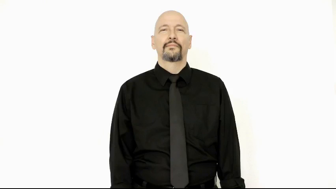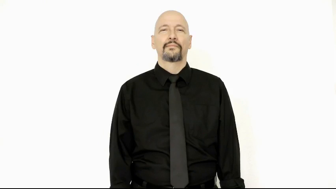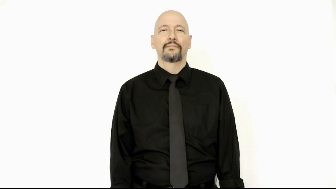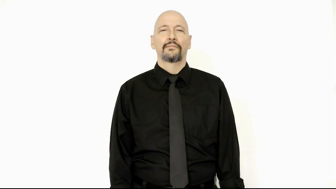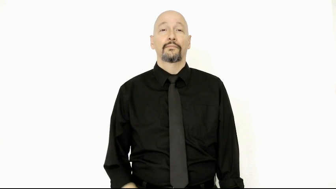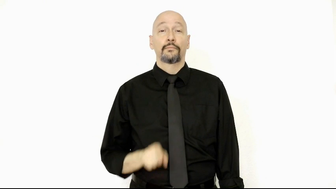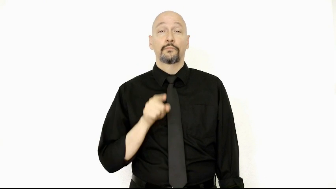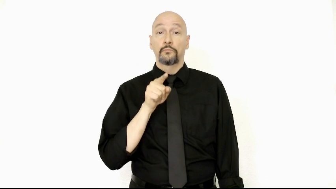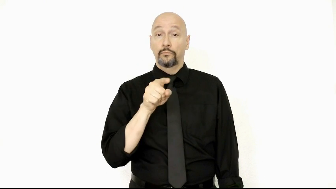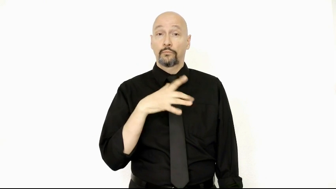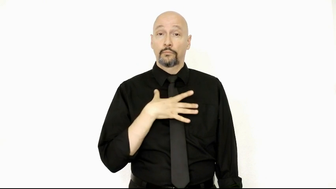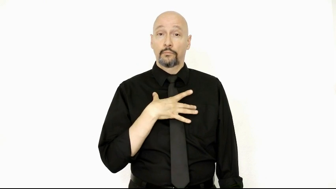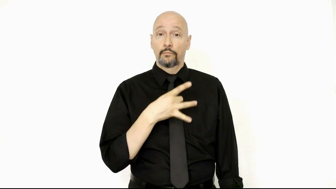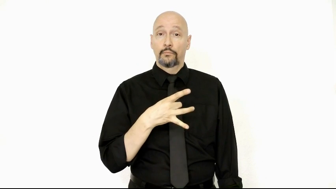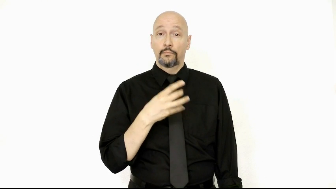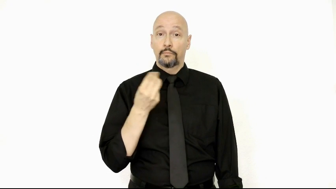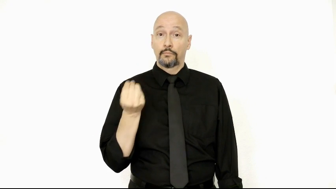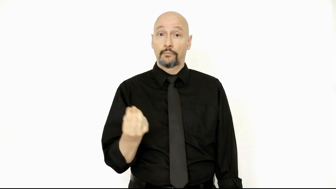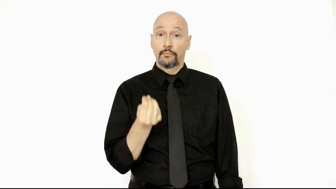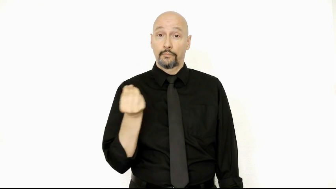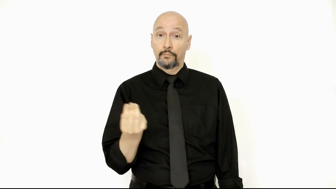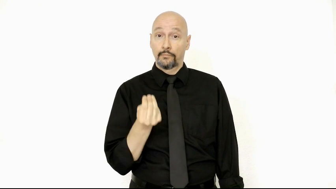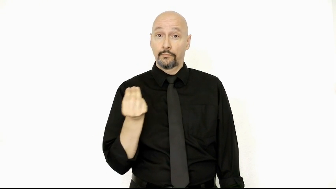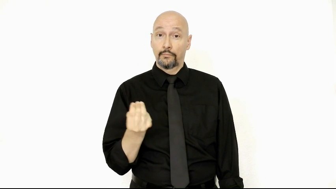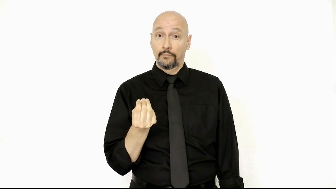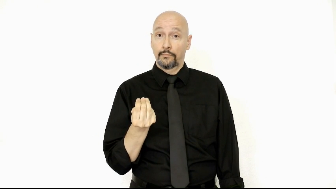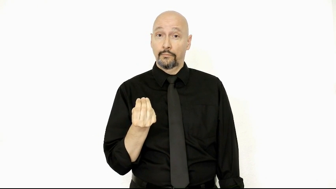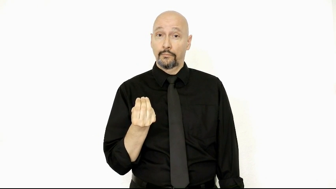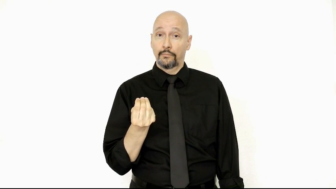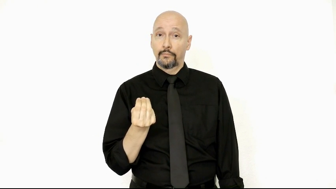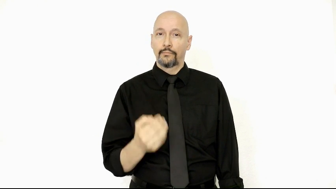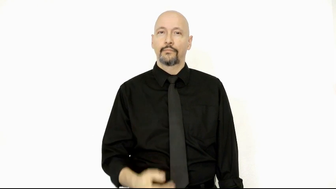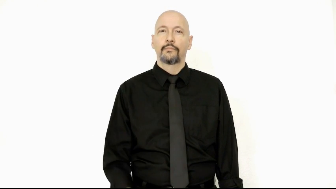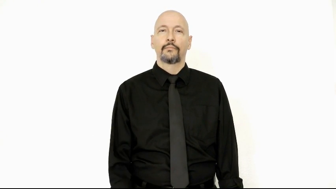you like mondays?